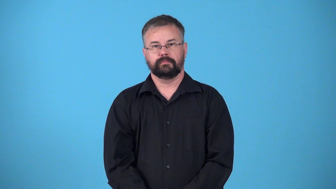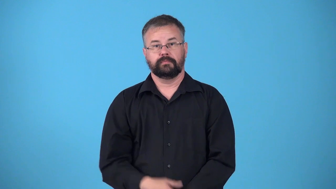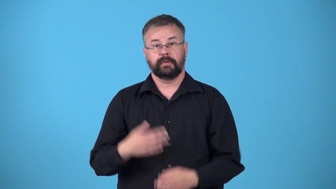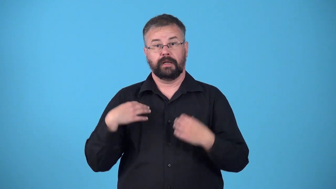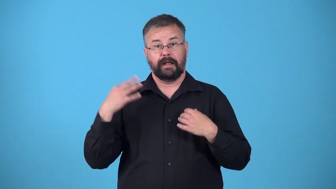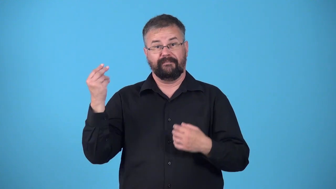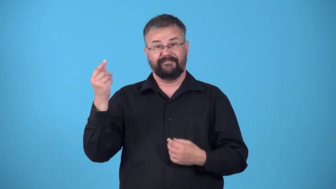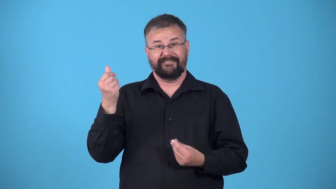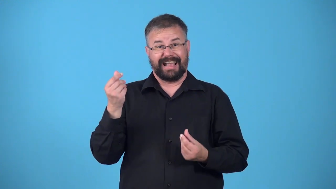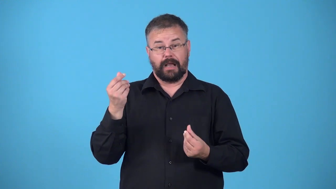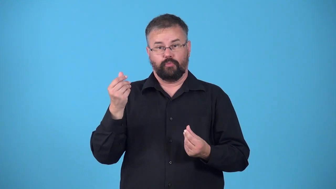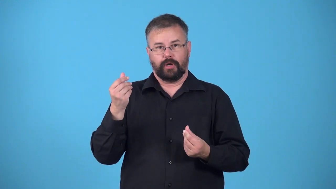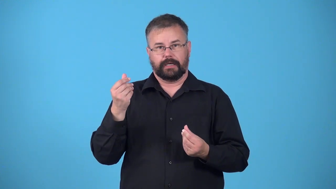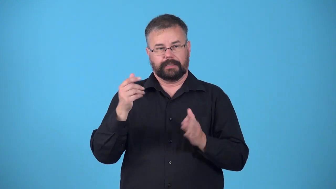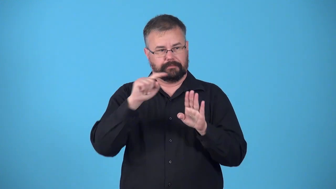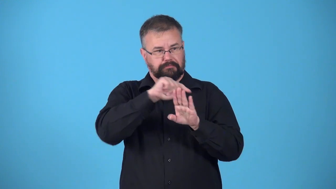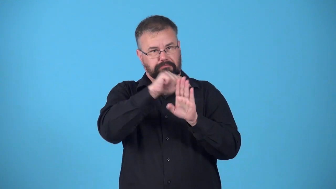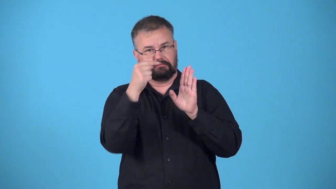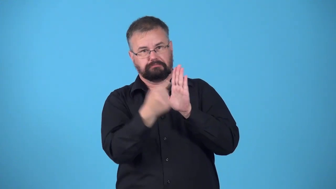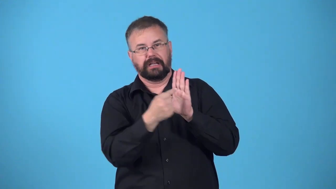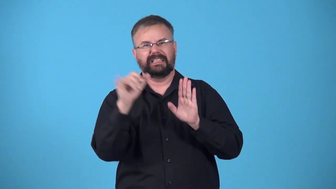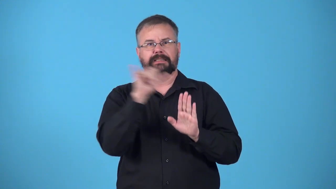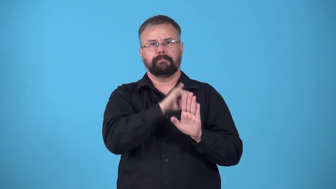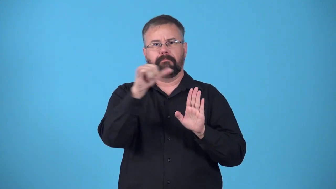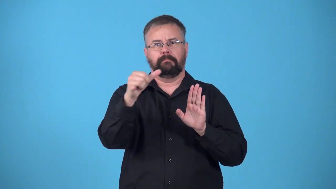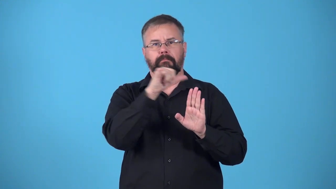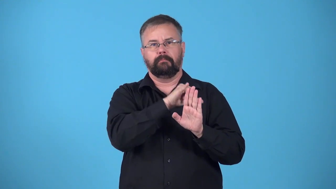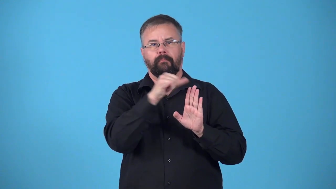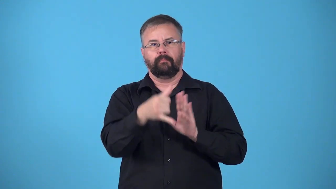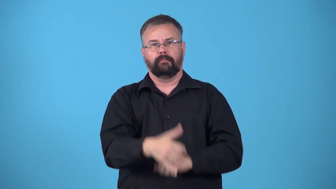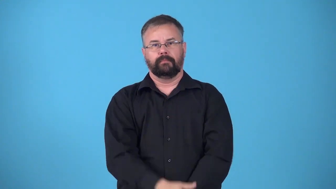double faced